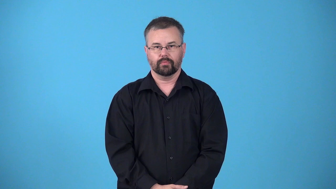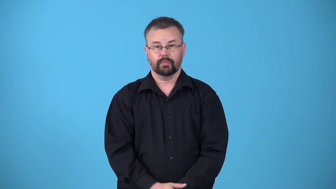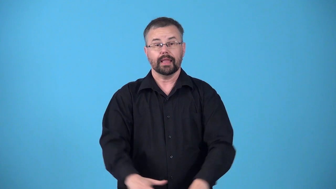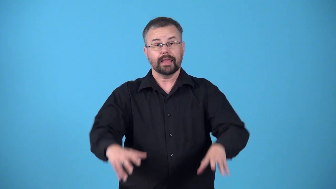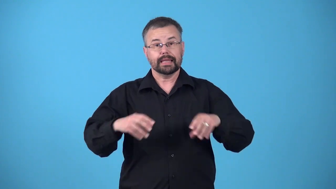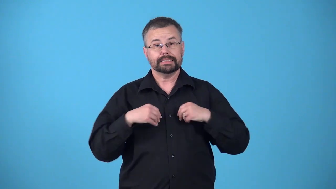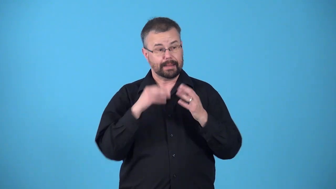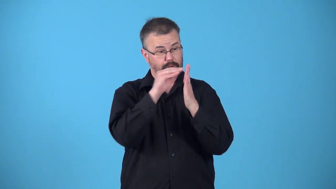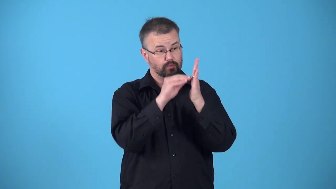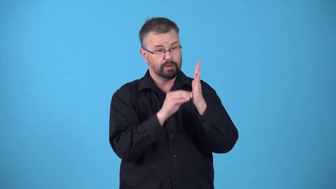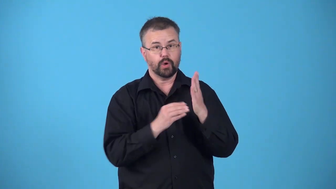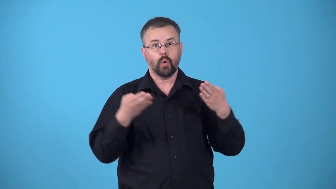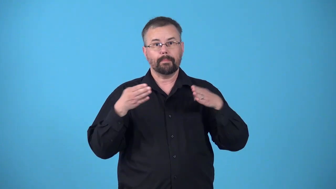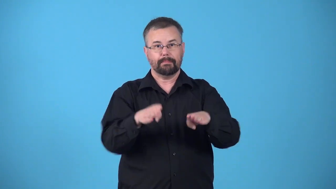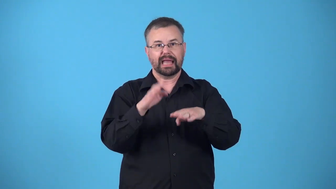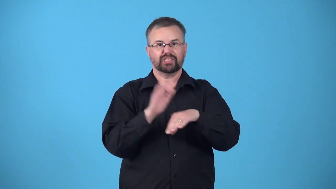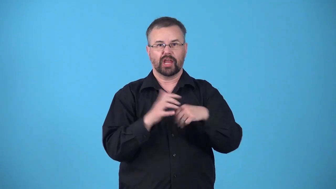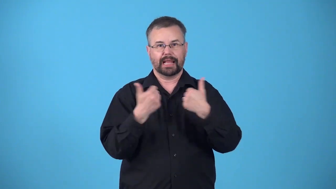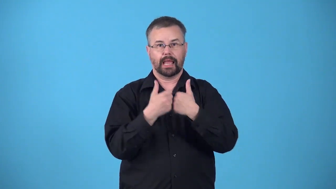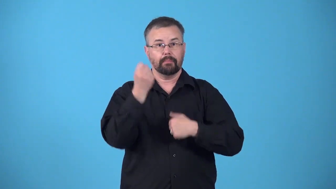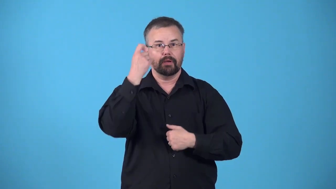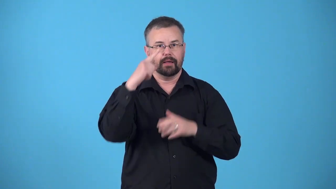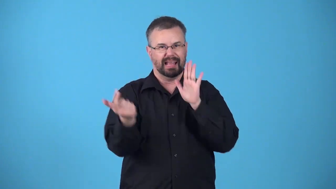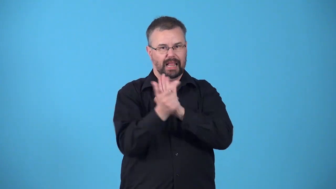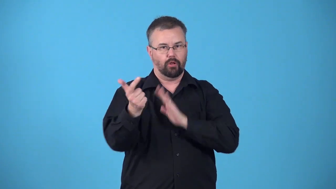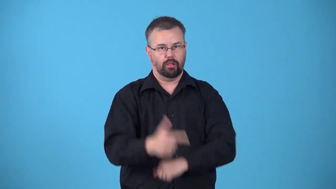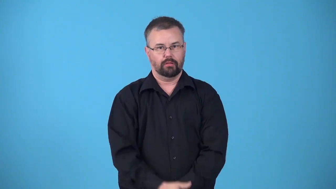make book-take illegal bets on a game